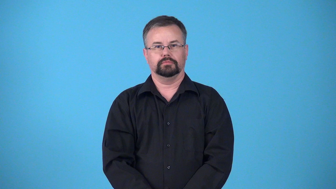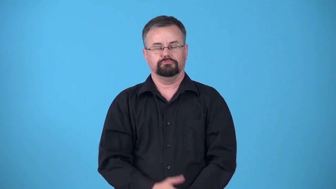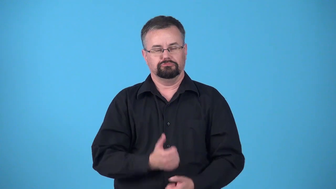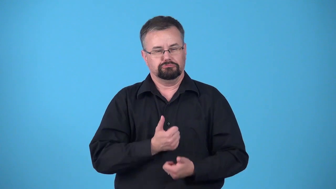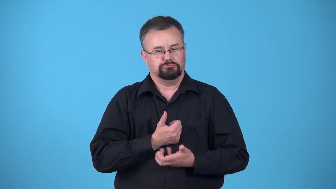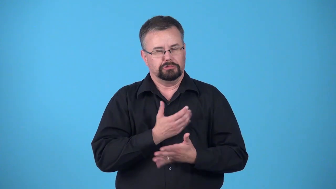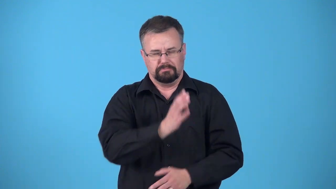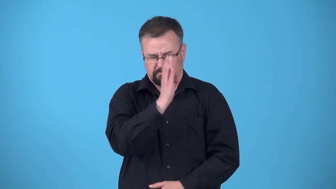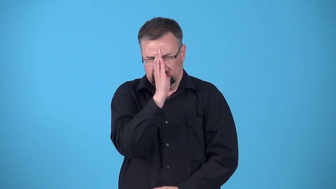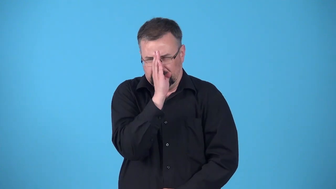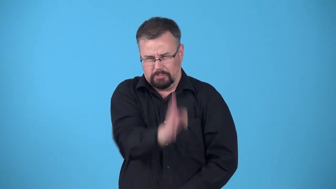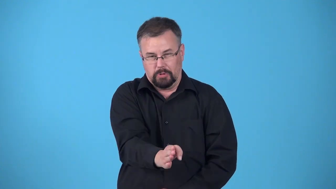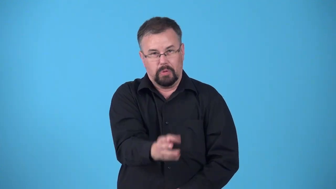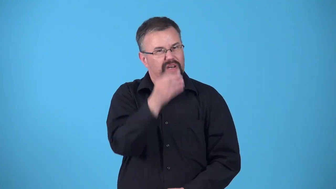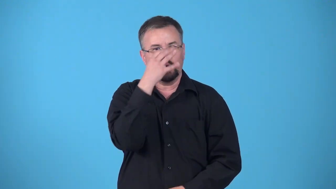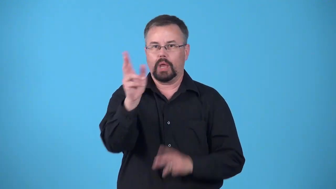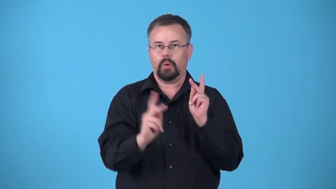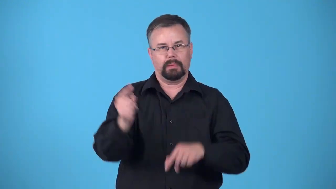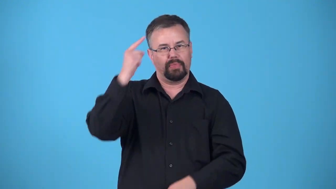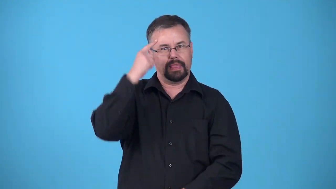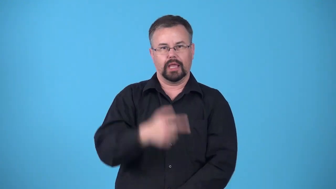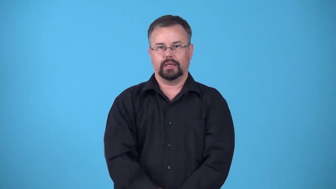speak your mind